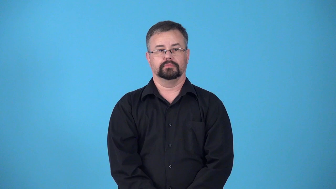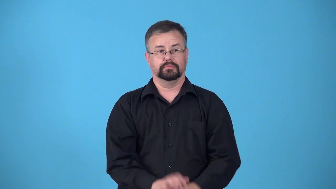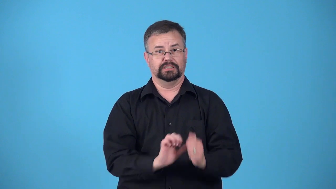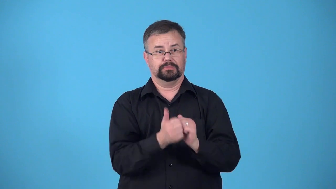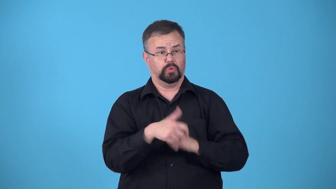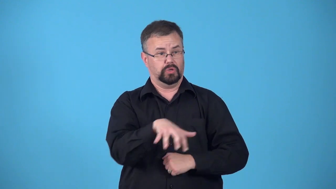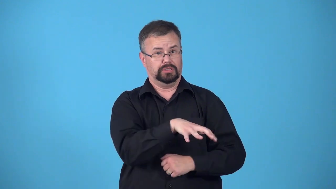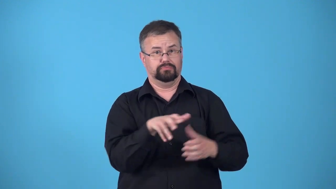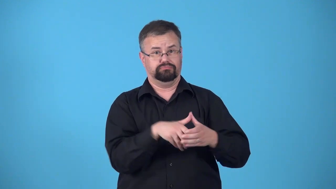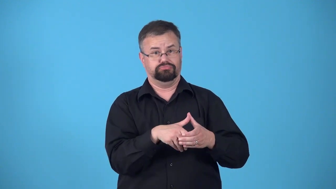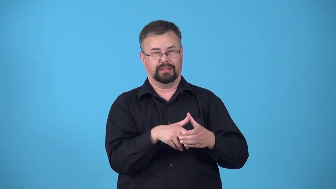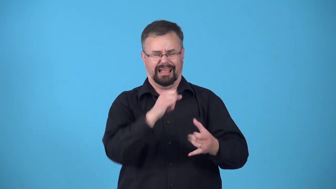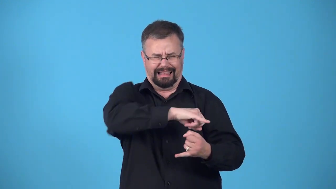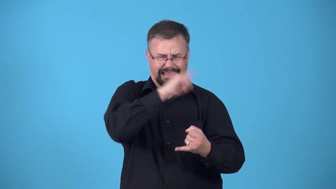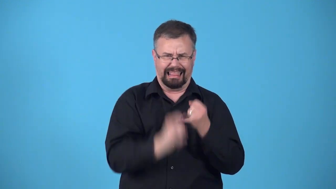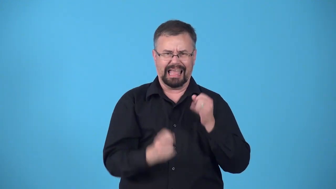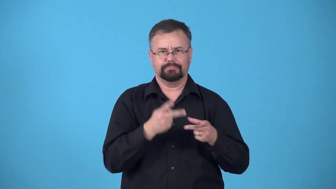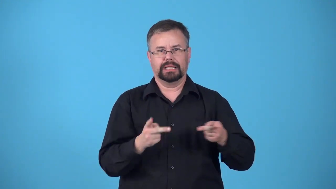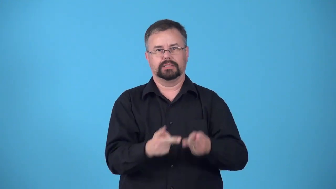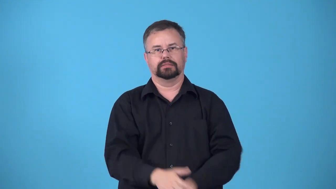cellar